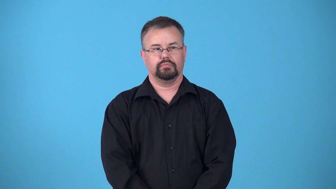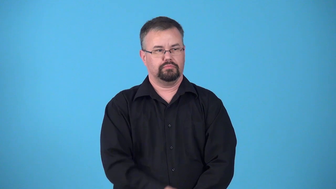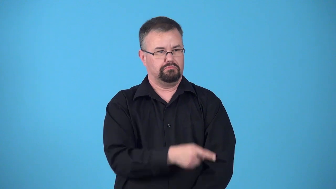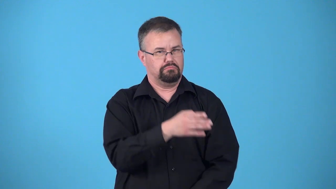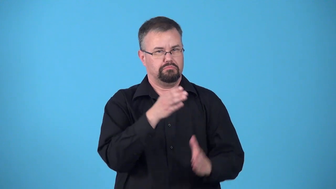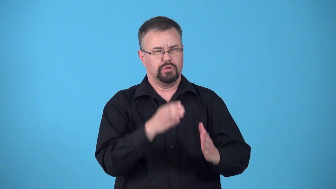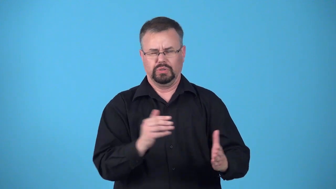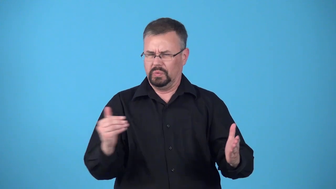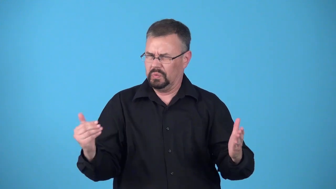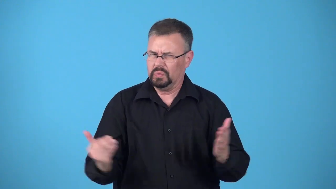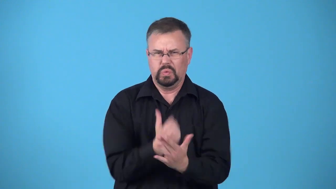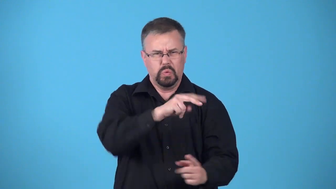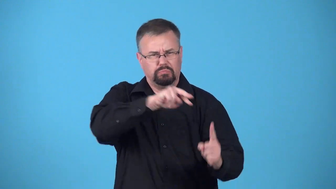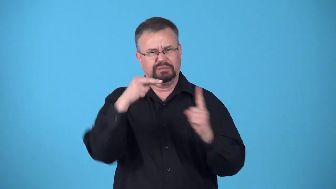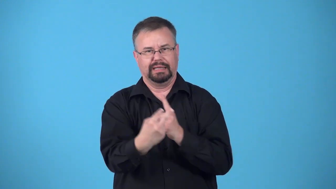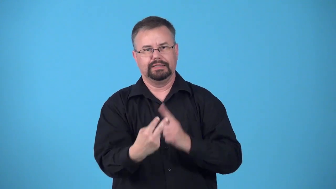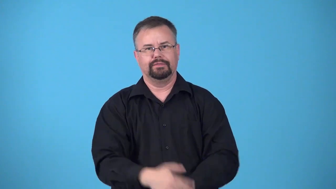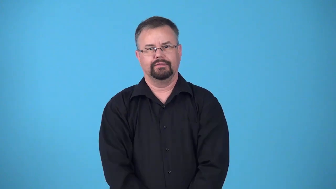new brush sweeps clean